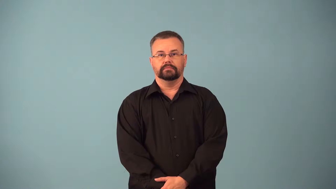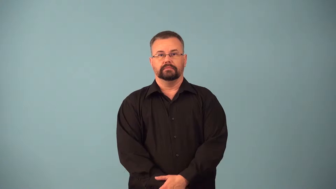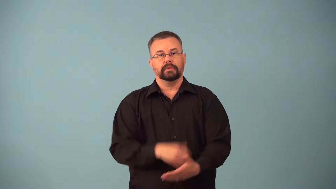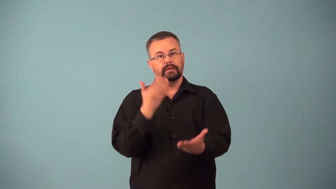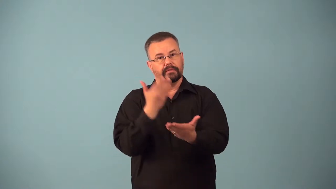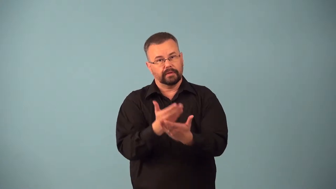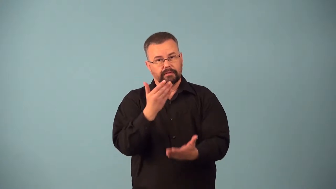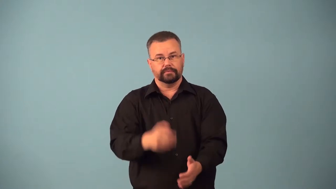authenticate